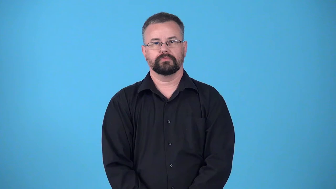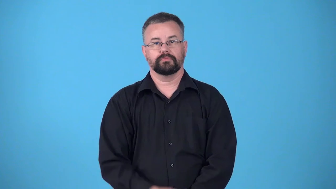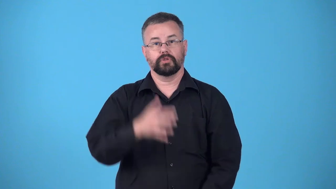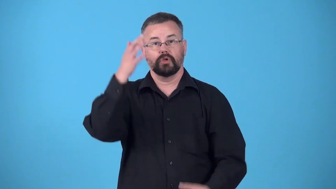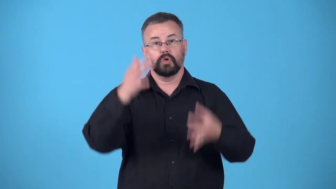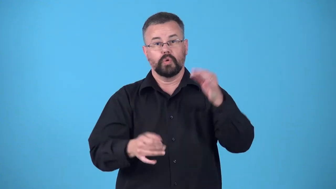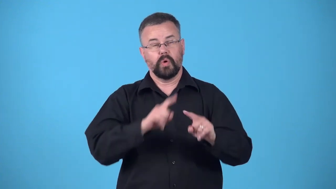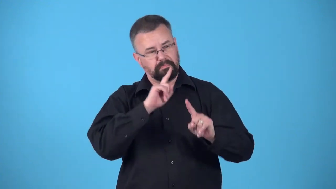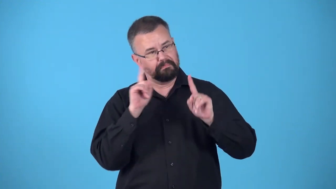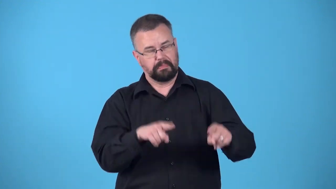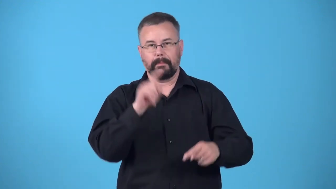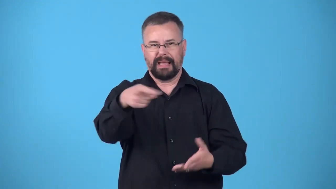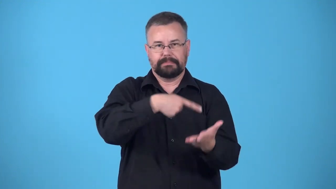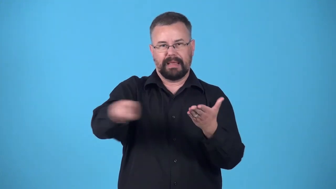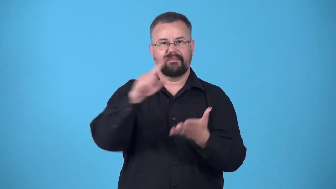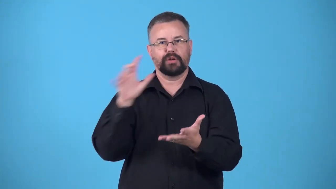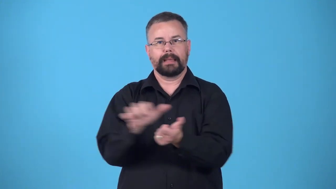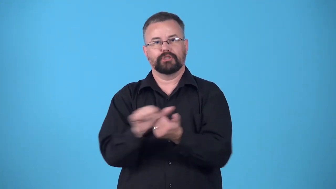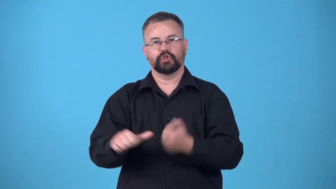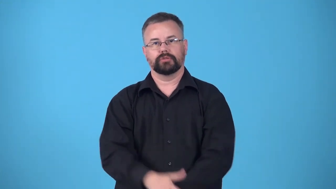damage